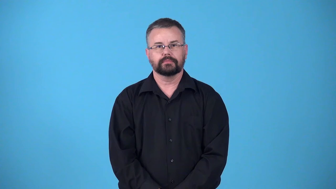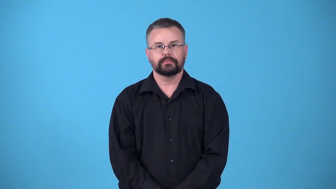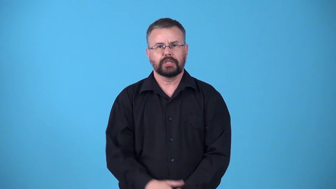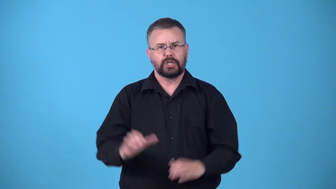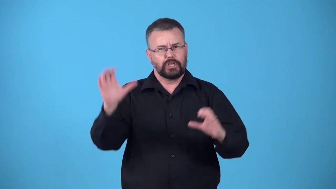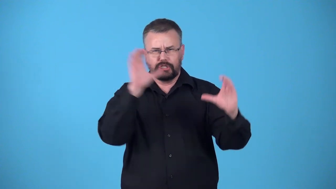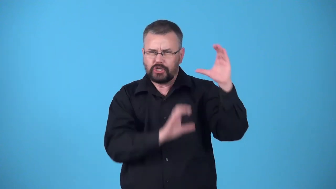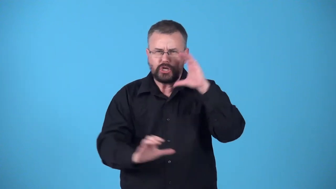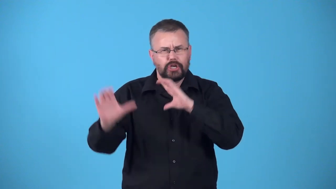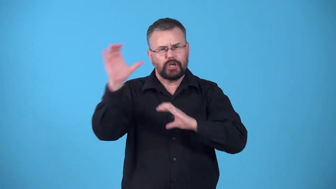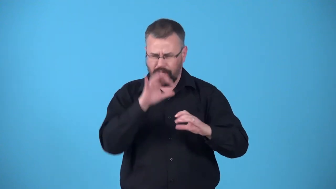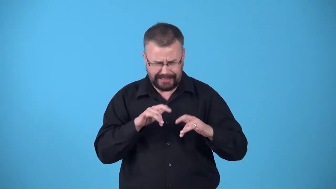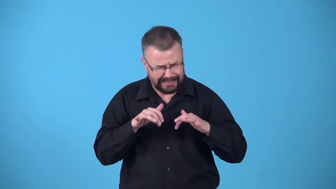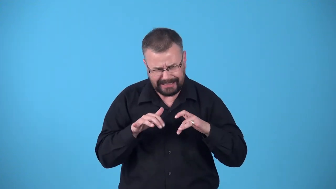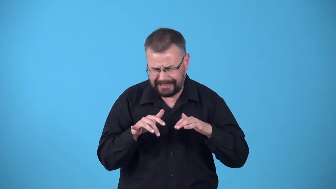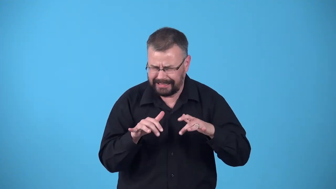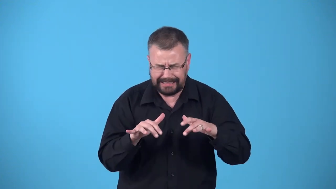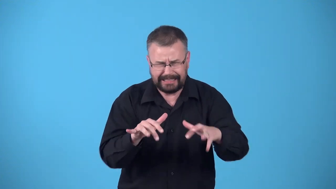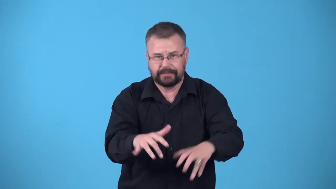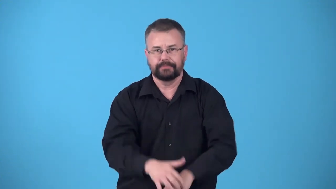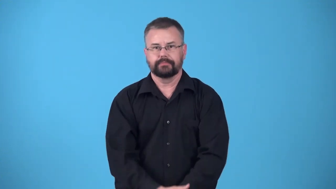looked in every nook and cranny